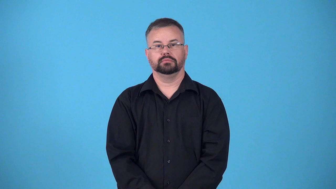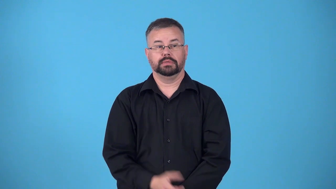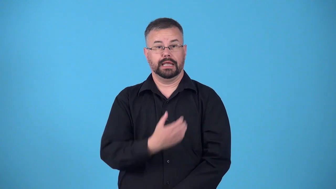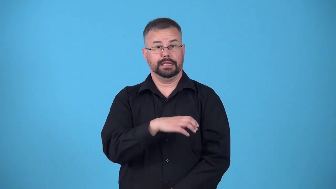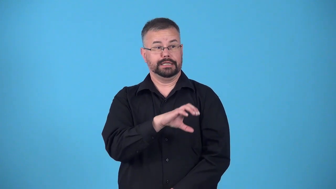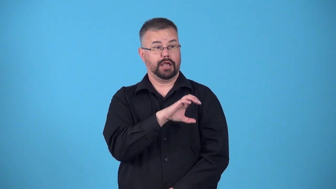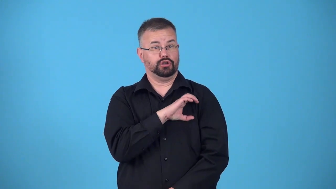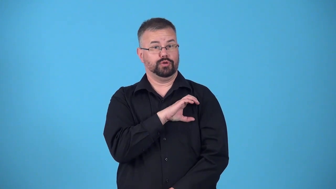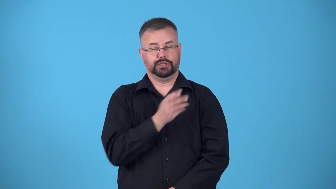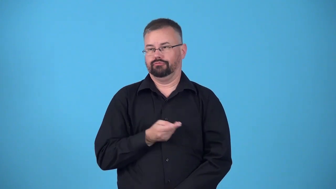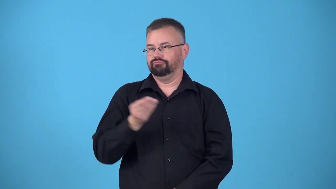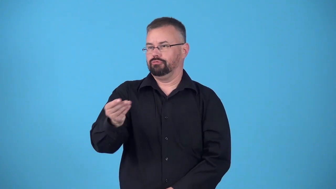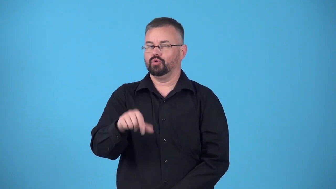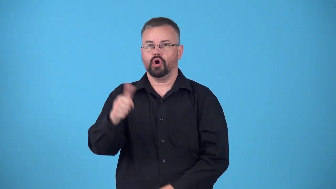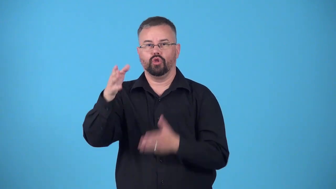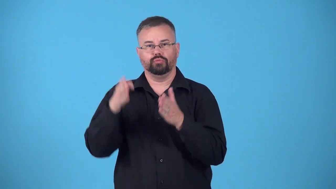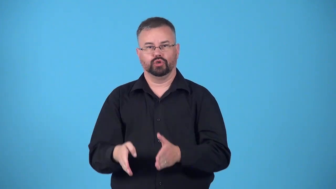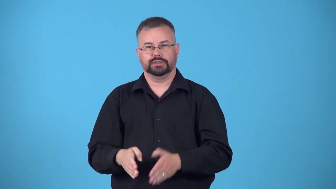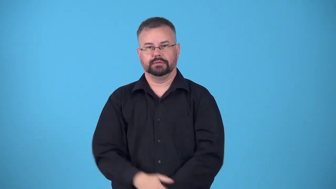rub off on